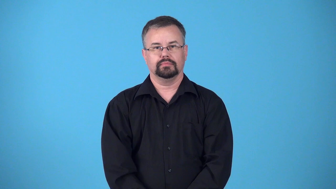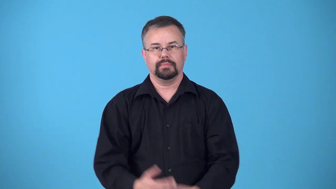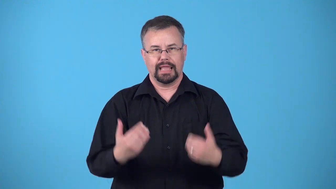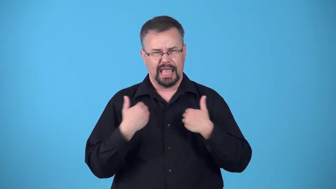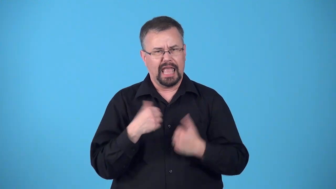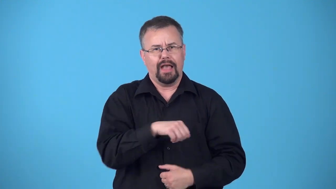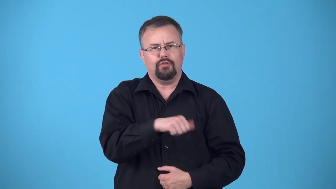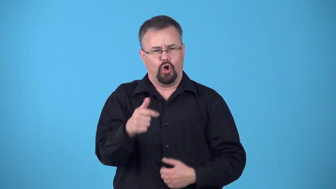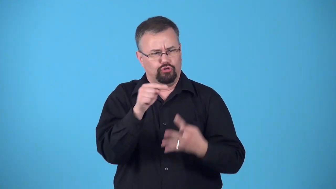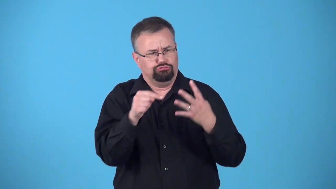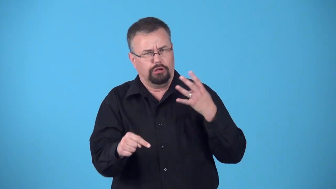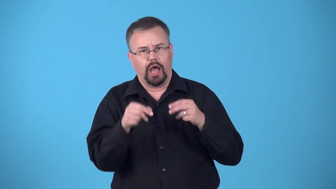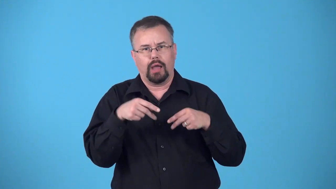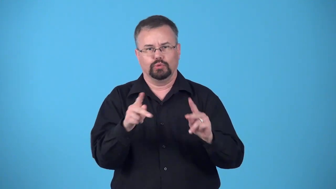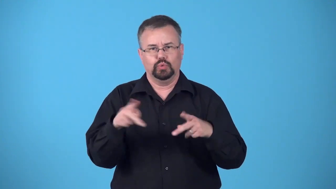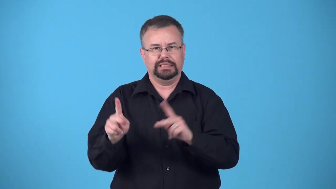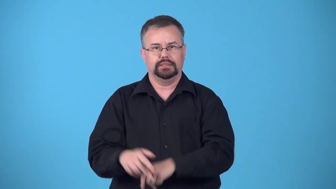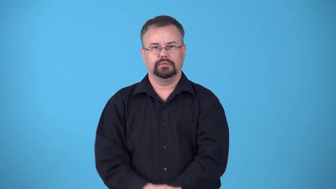other fish to fry